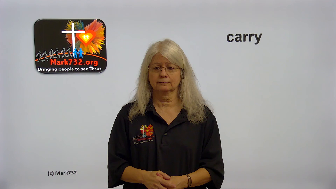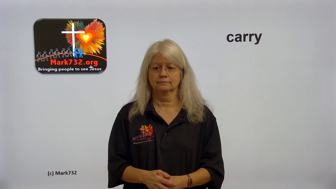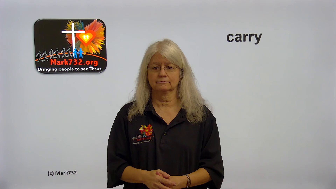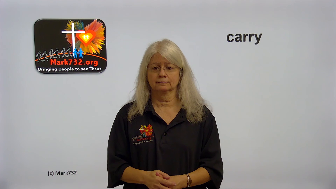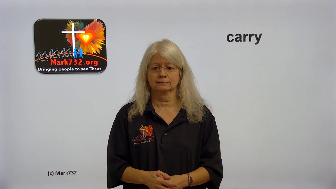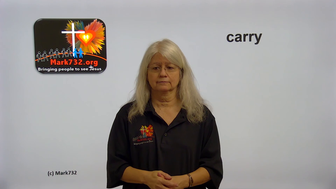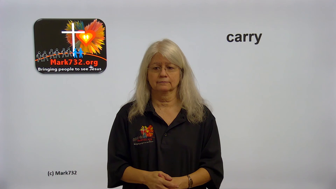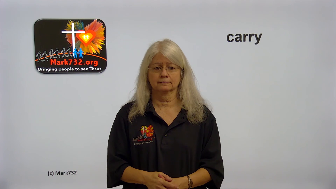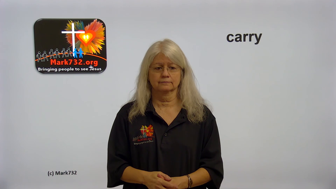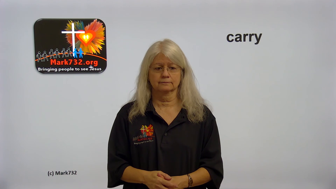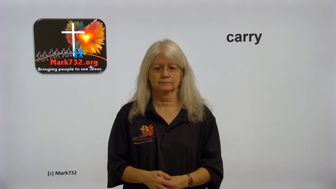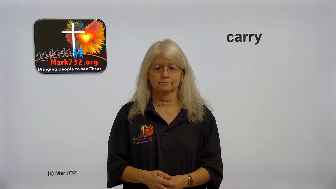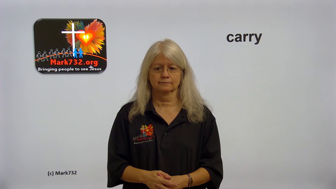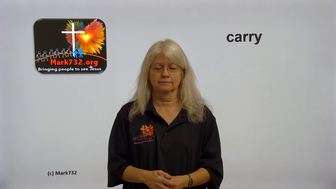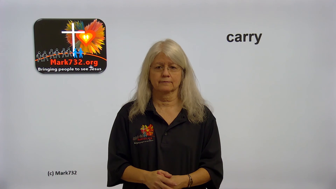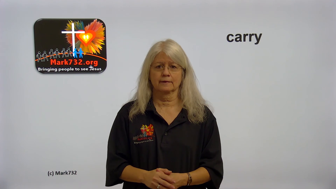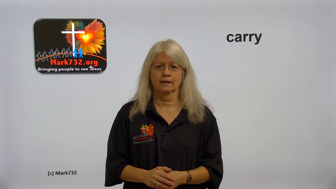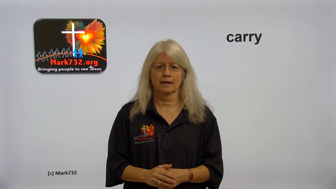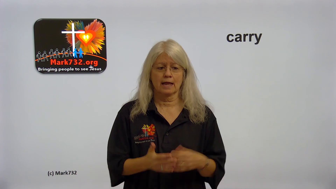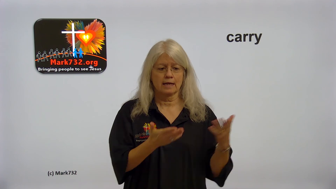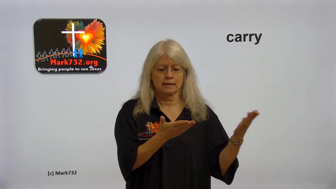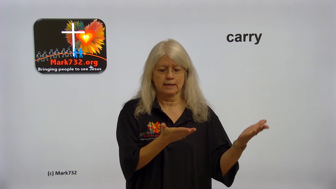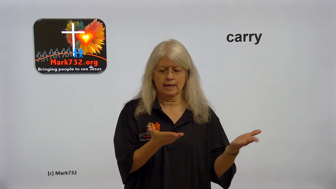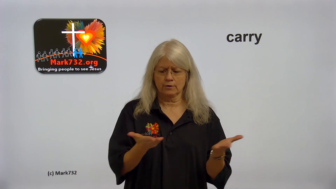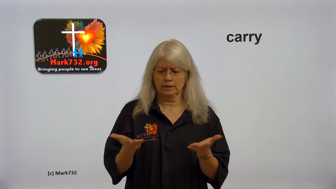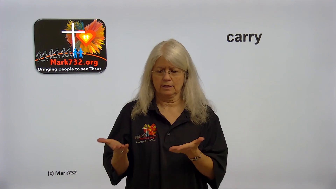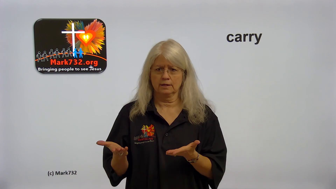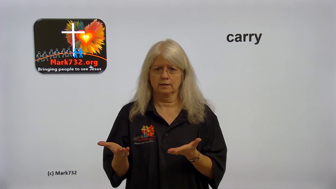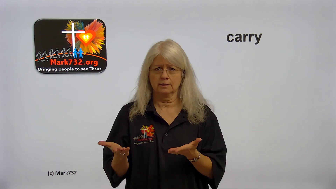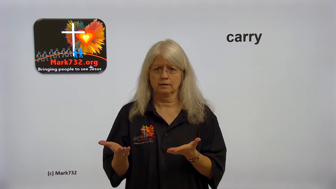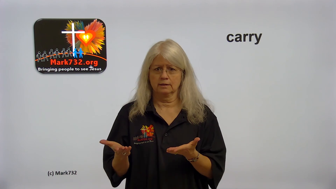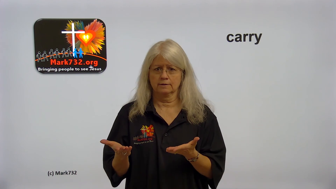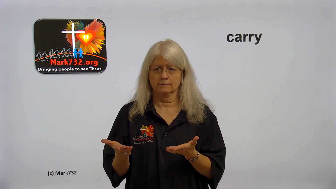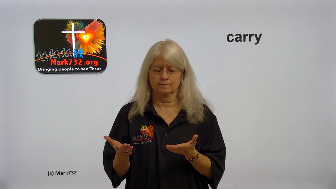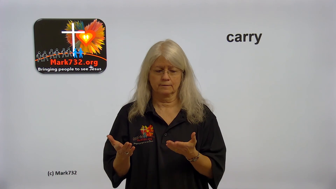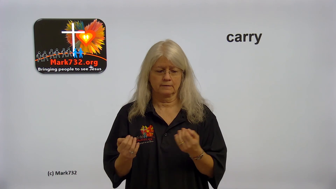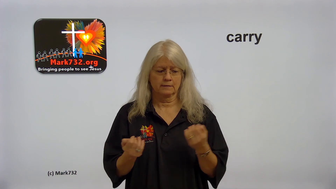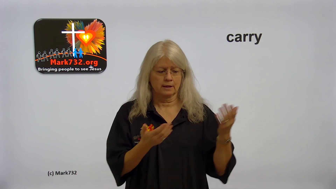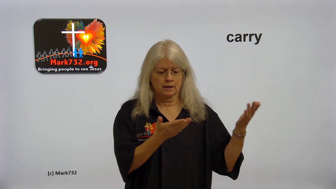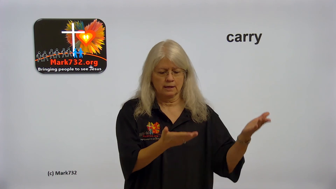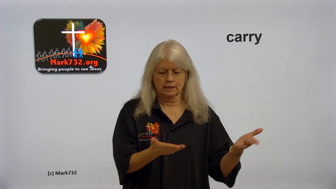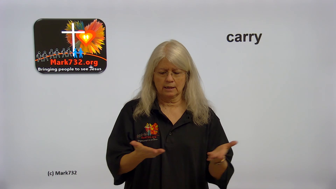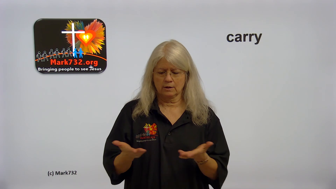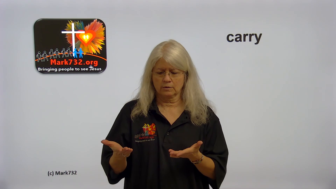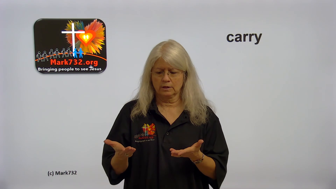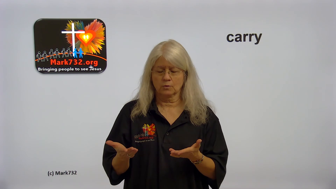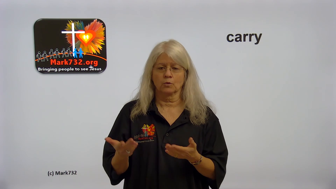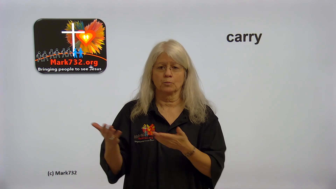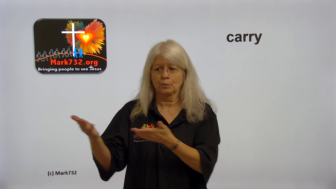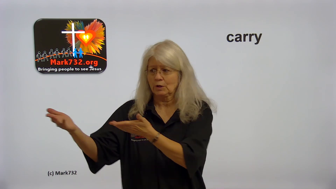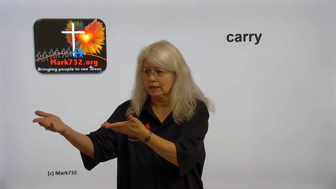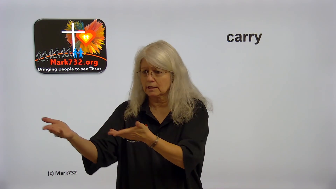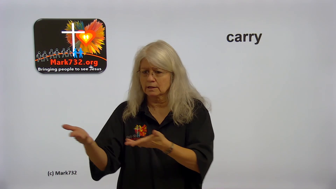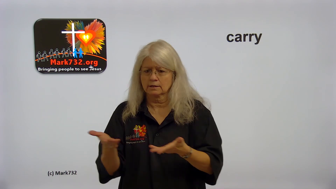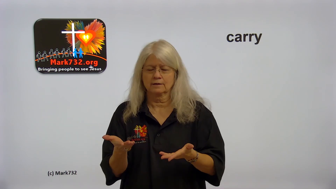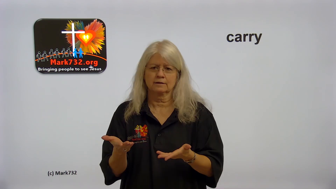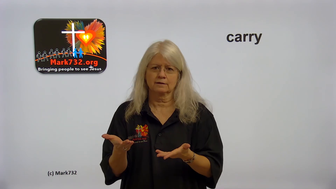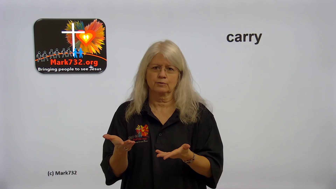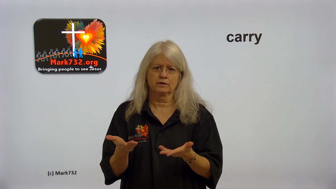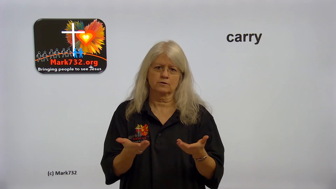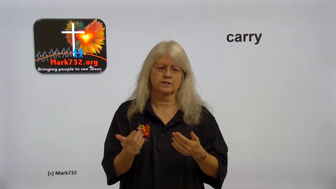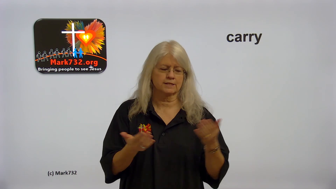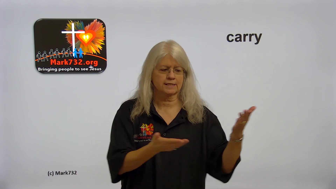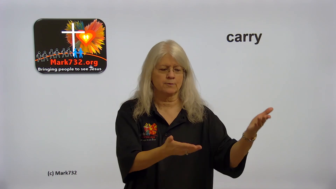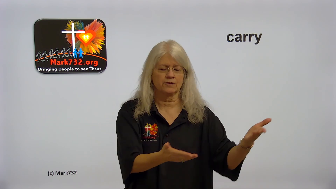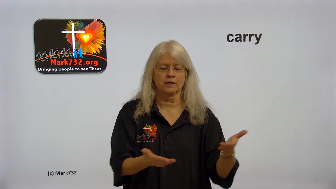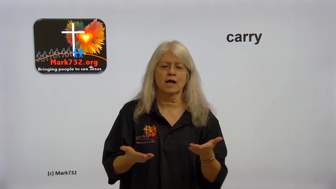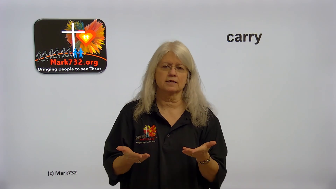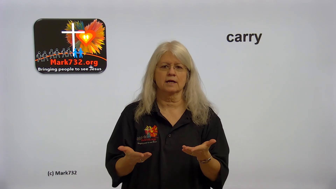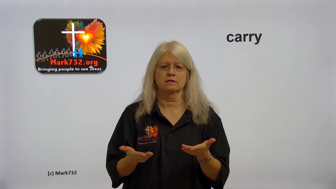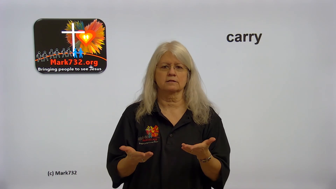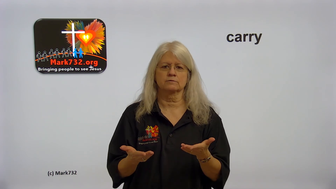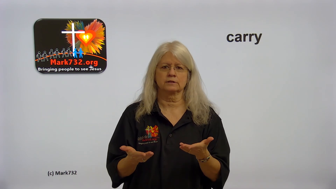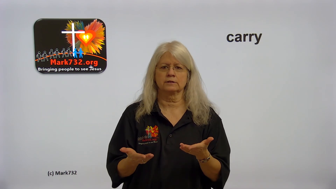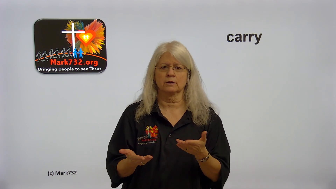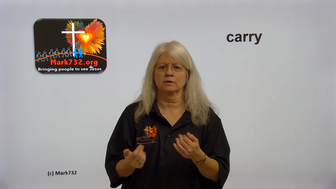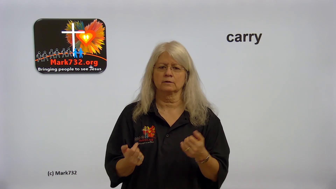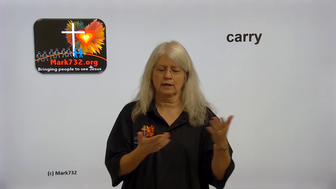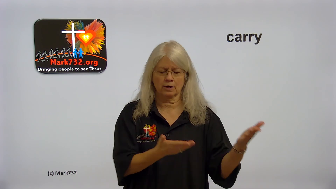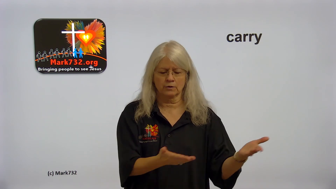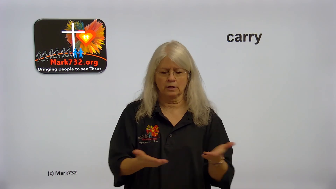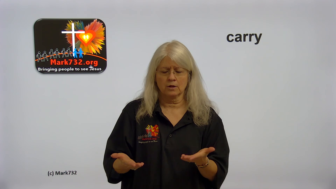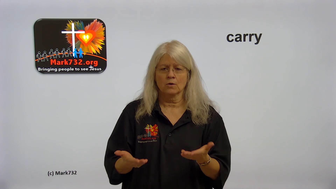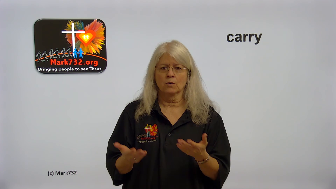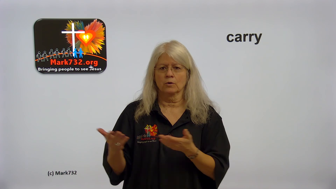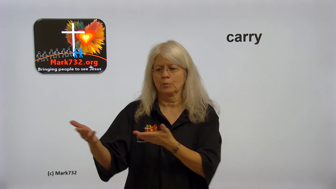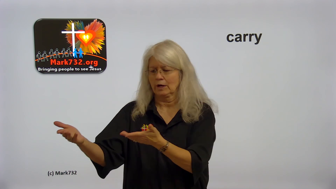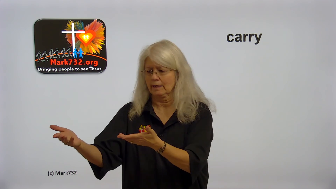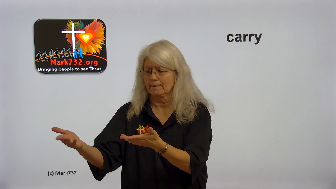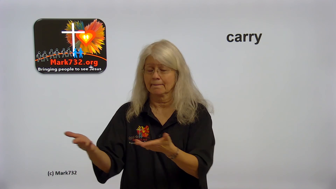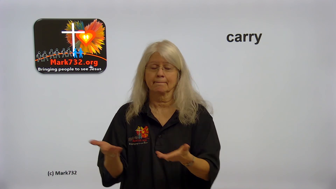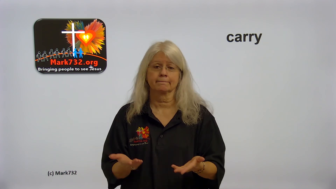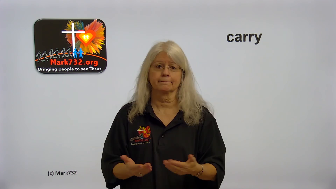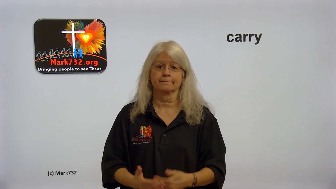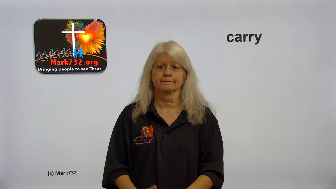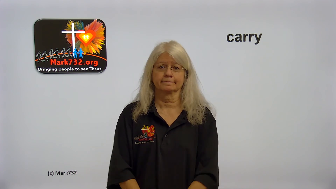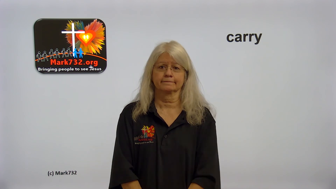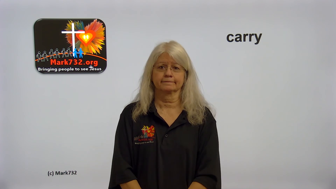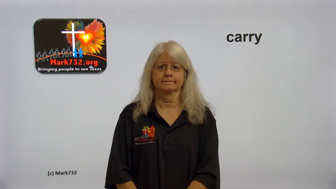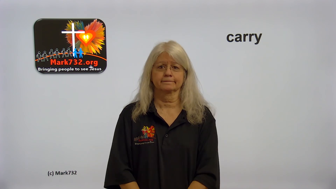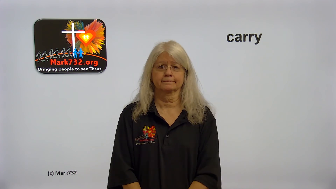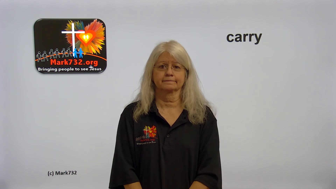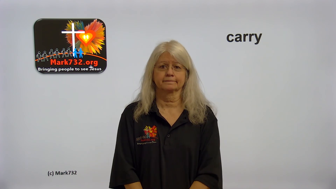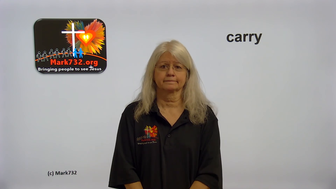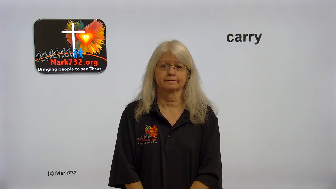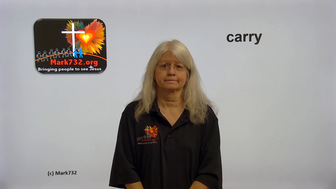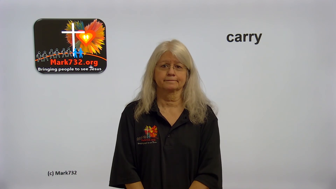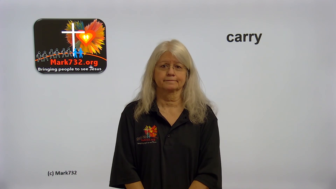carry